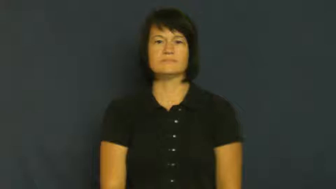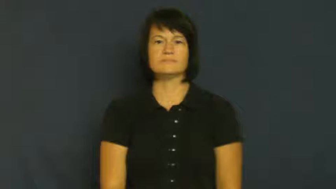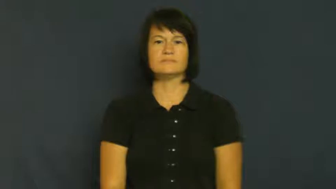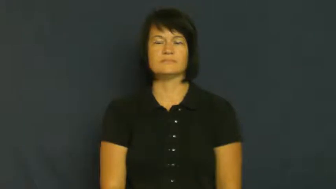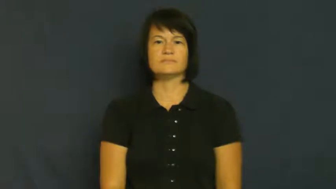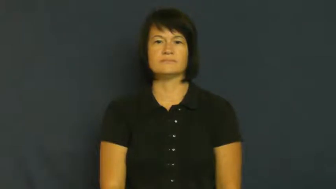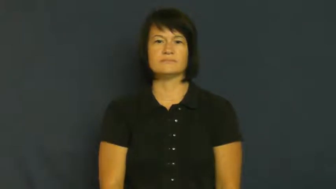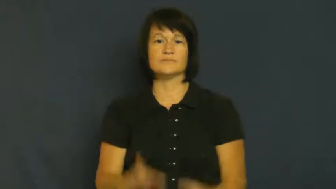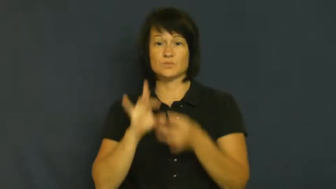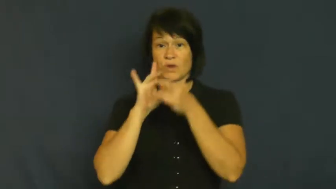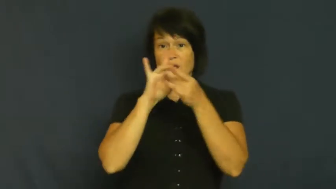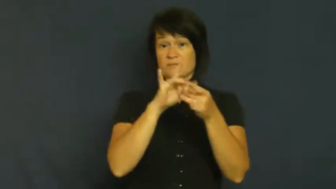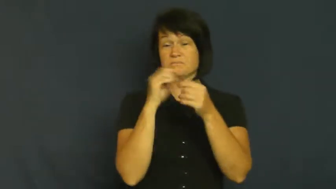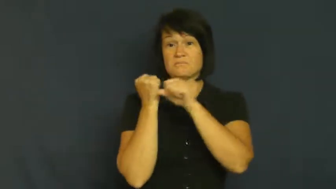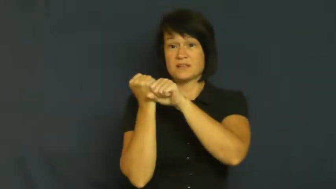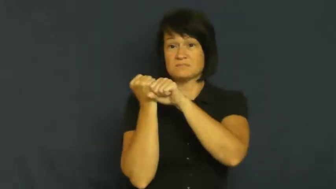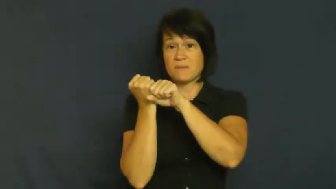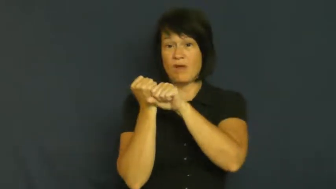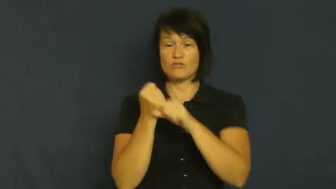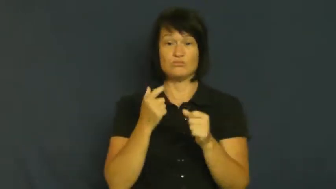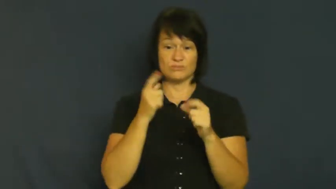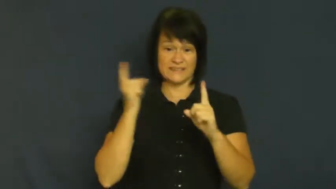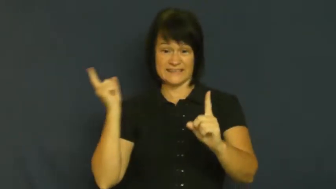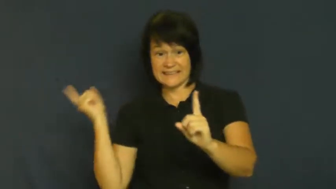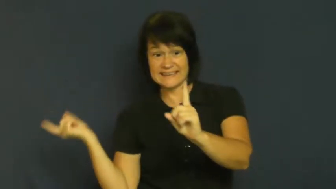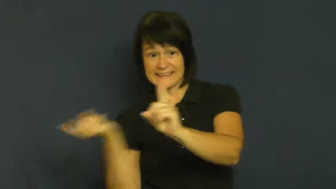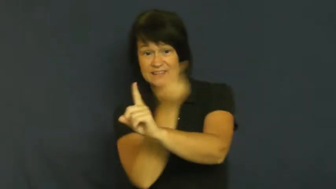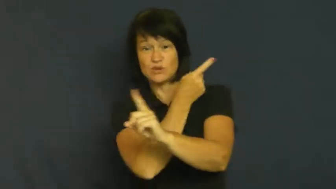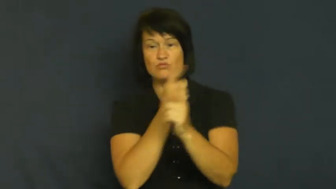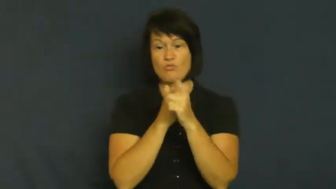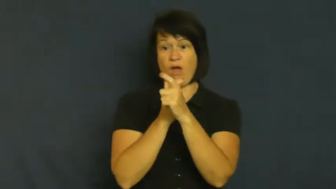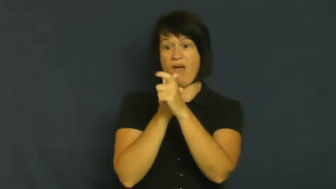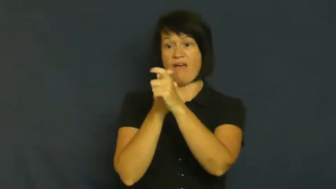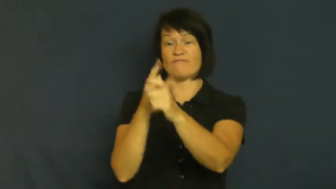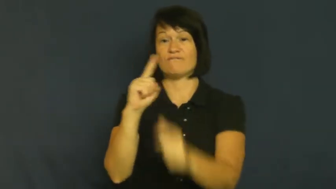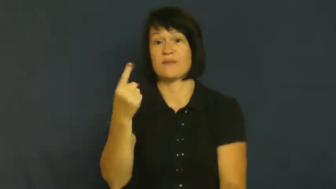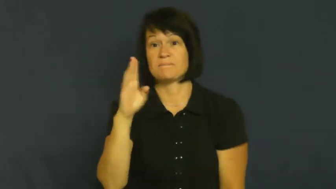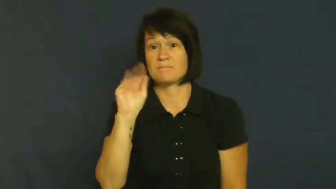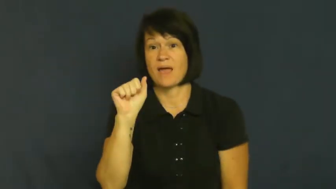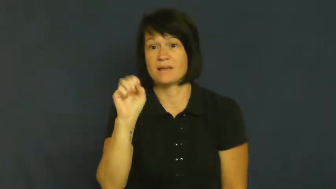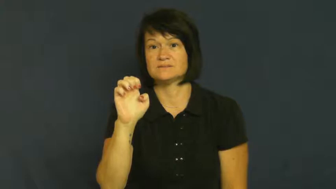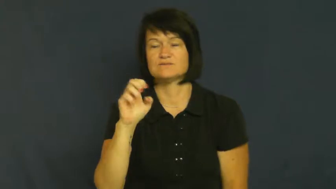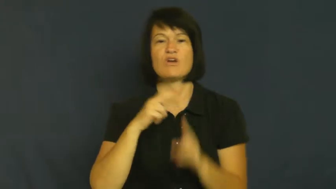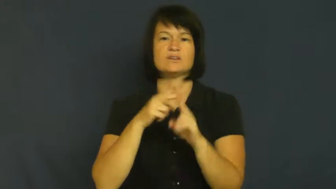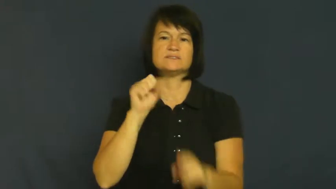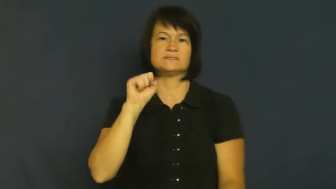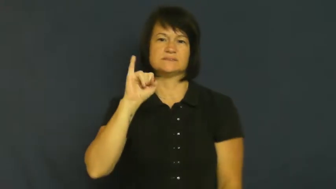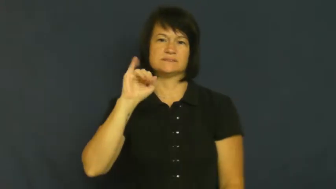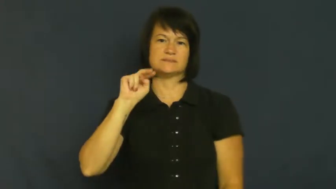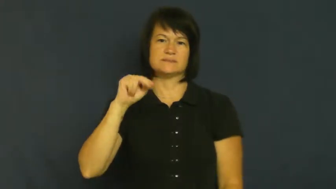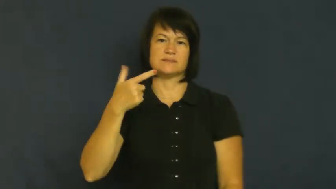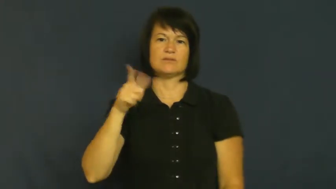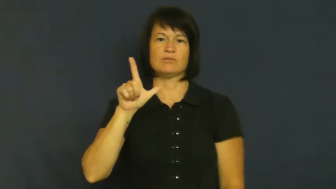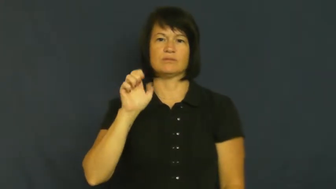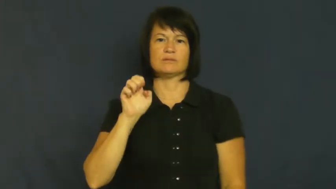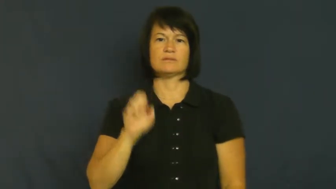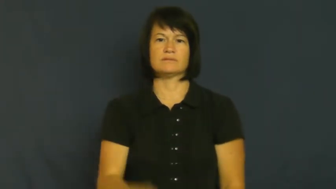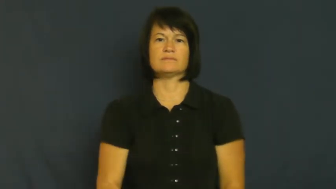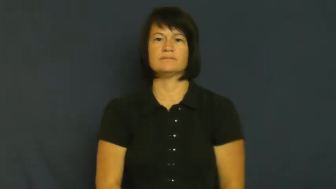single-baseball